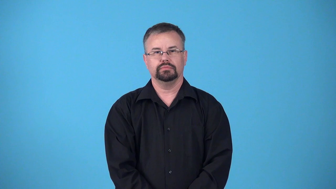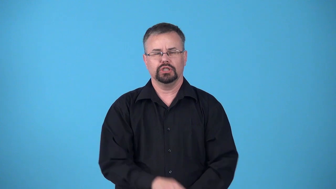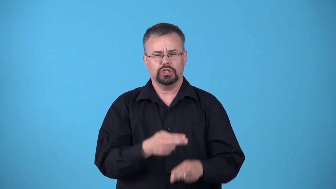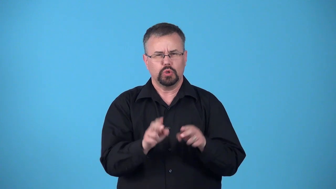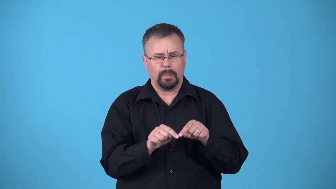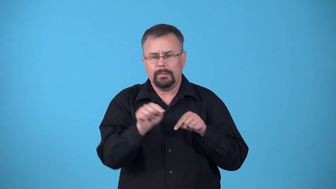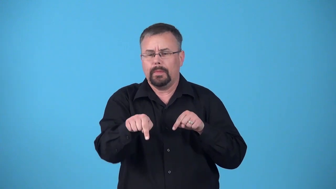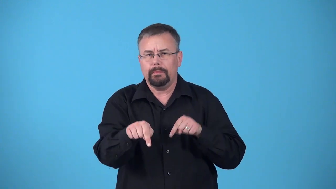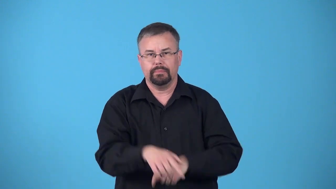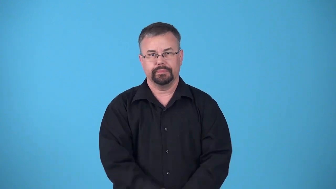hop, skip and a jump